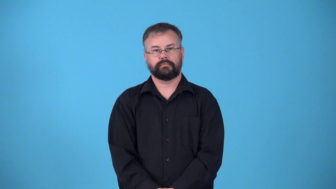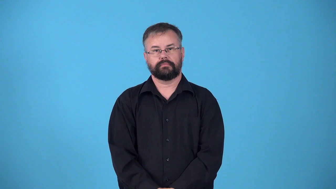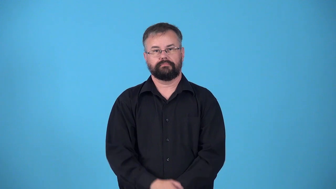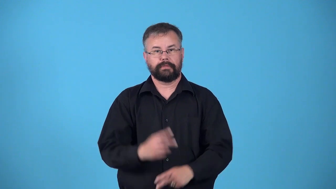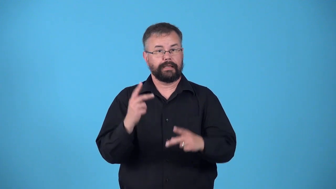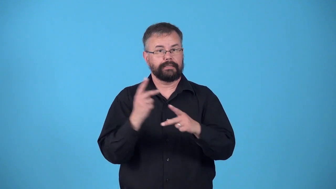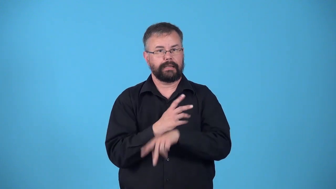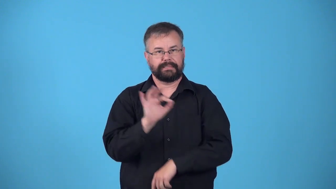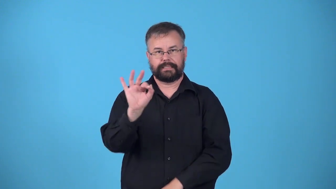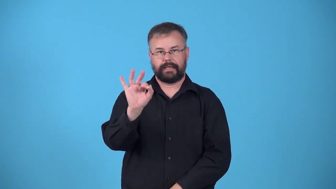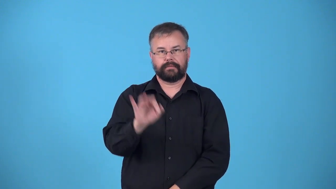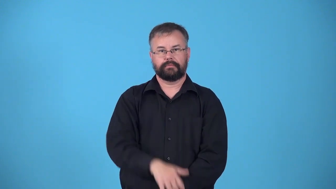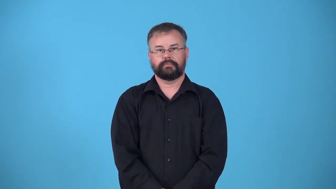ninefold